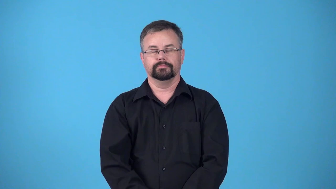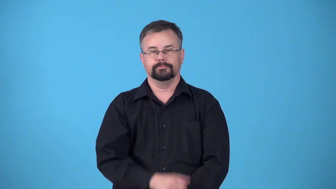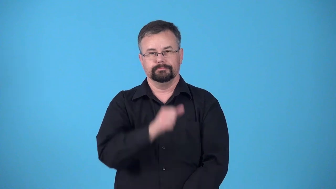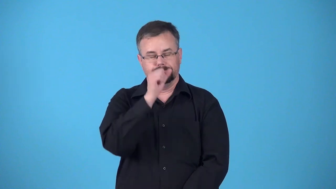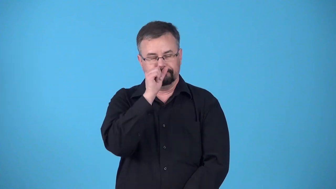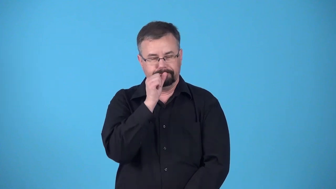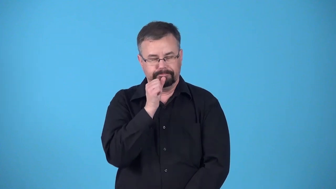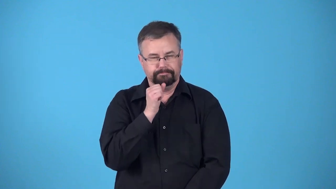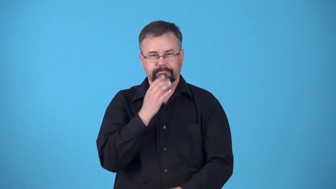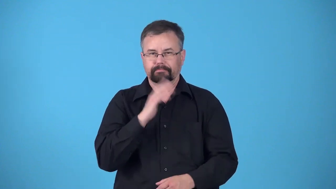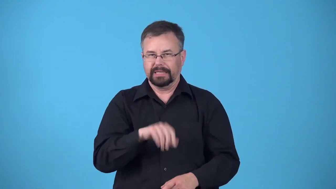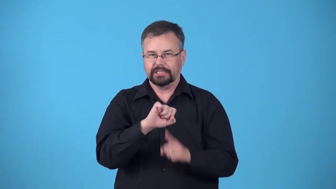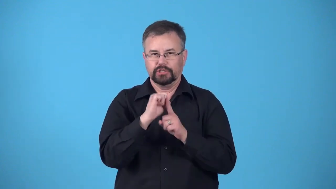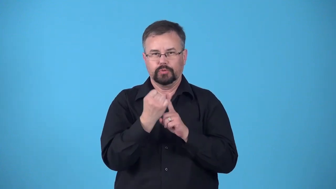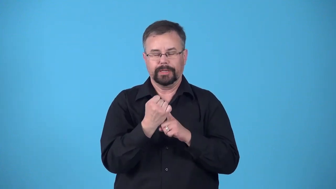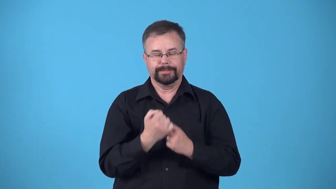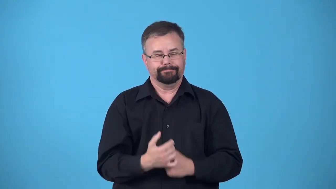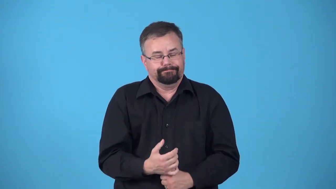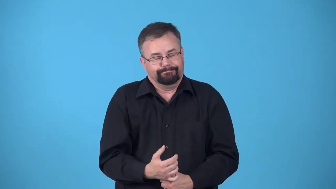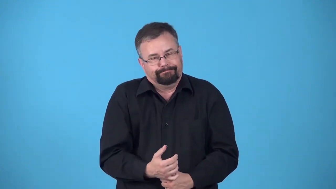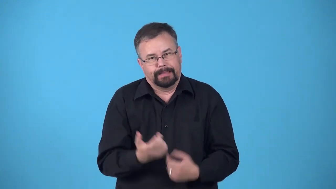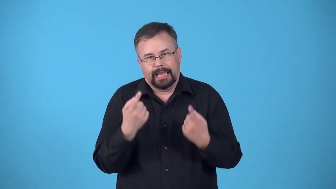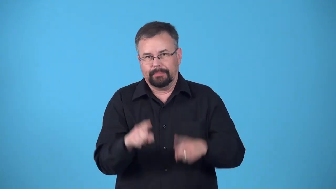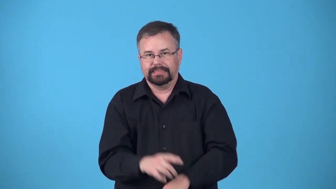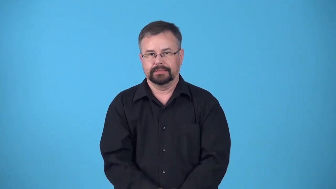dealt a bad hand